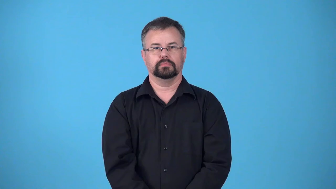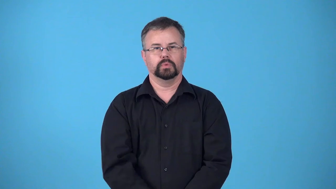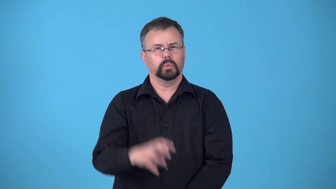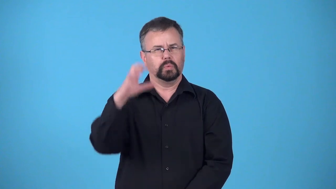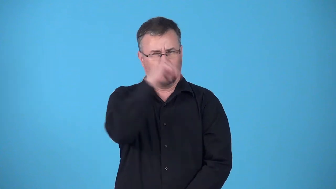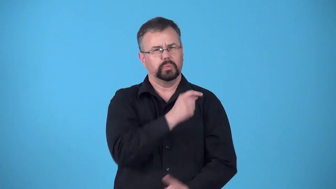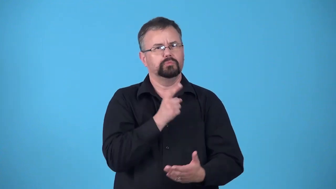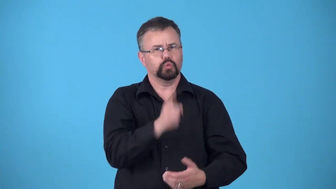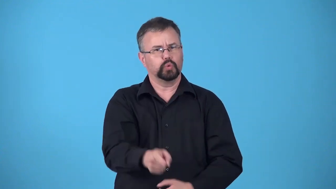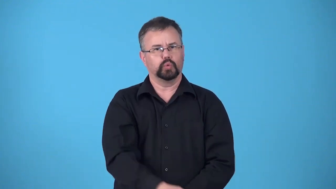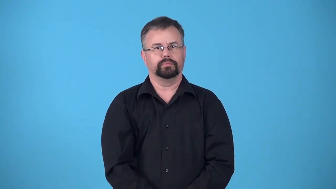begs the question